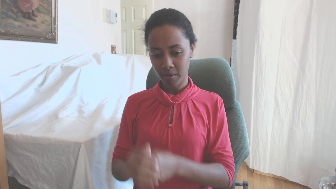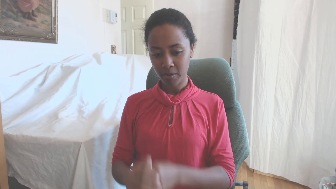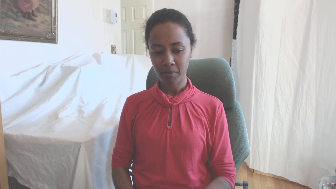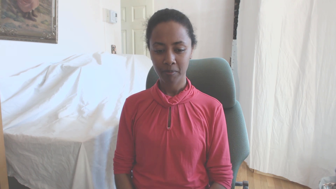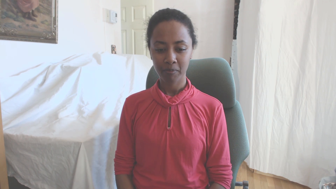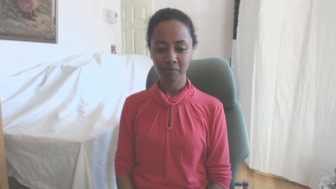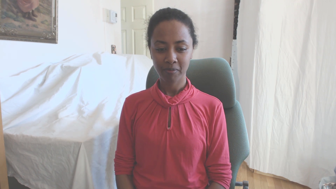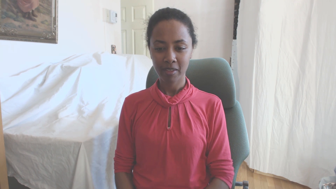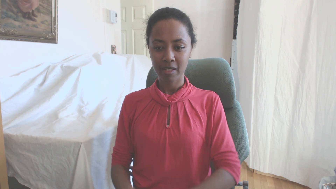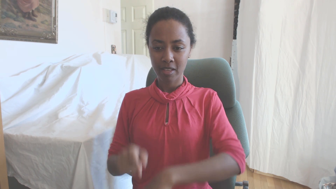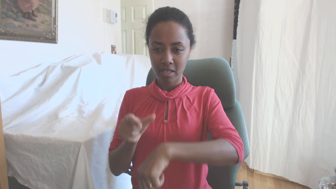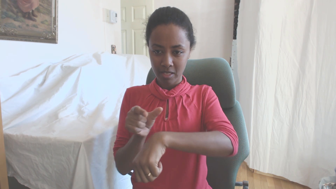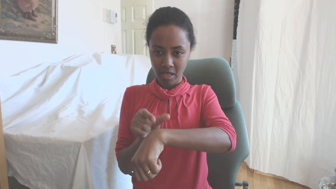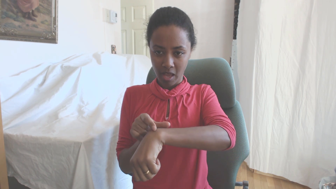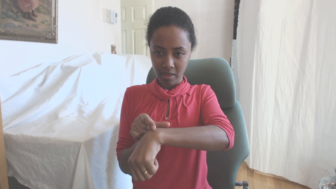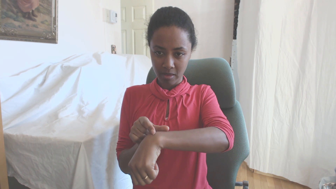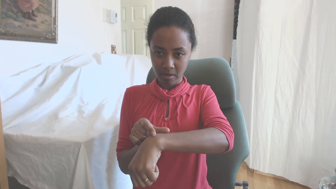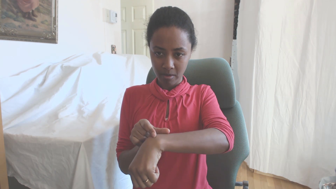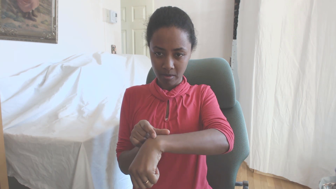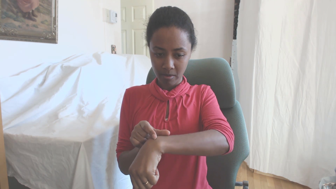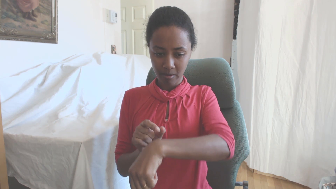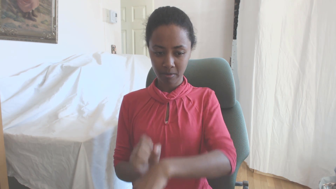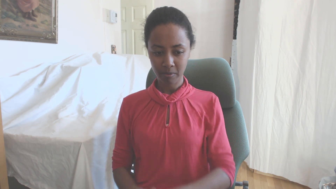clothing